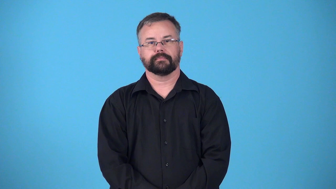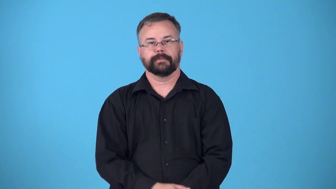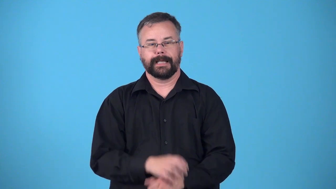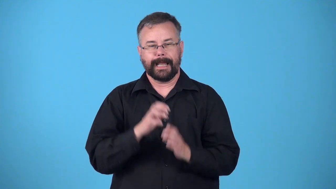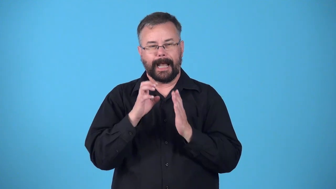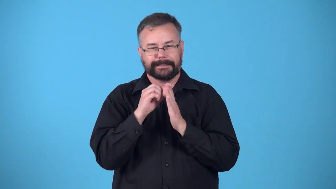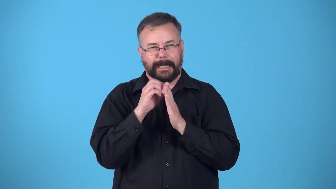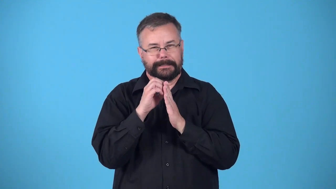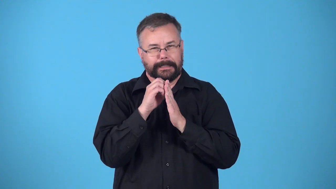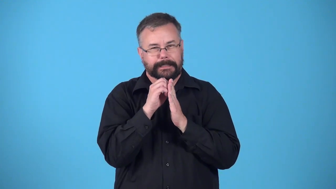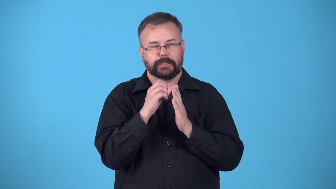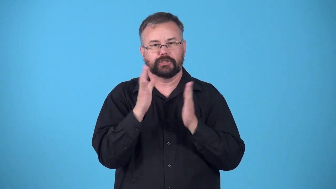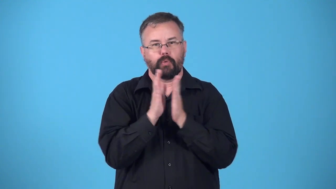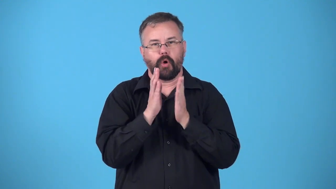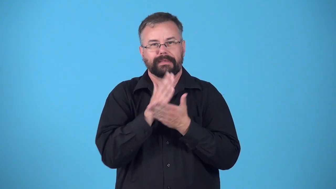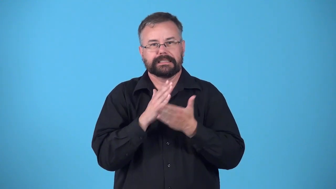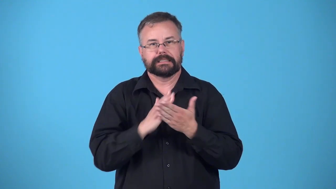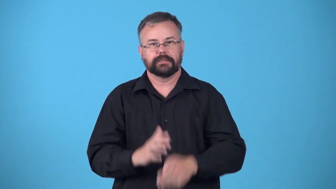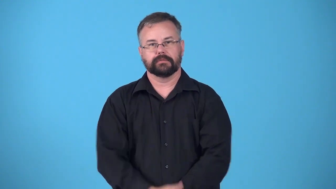chew up